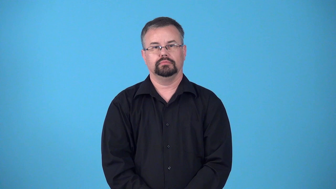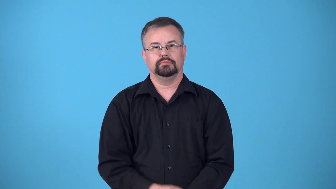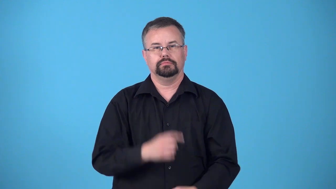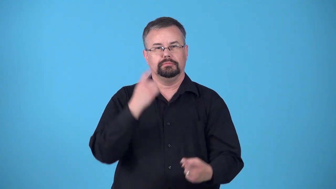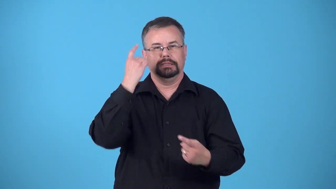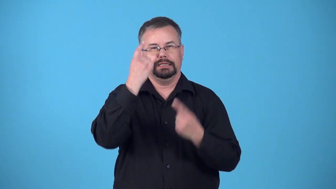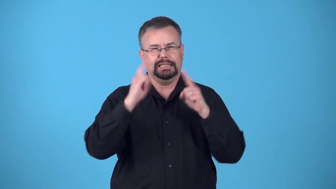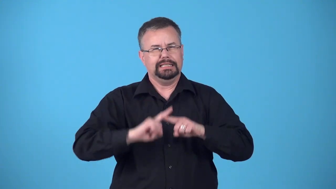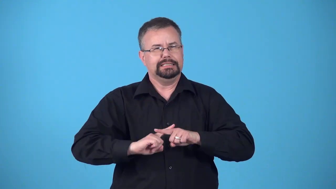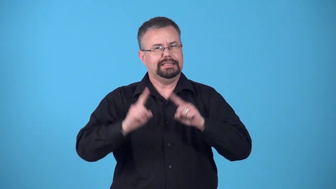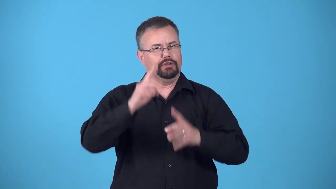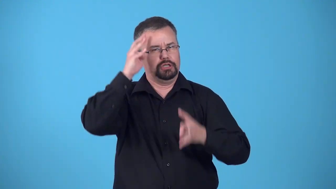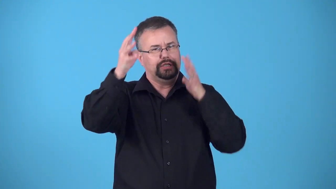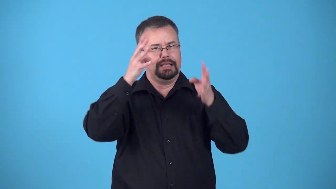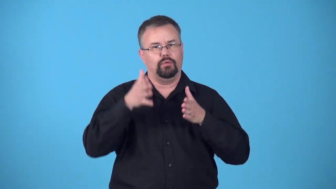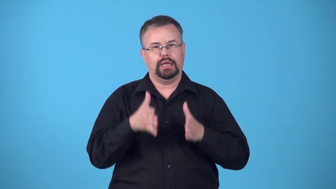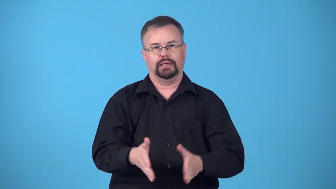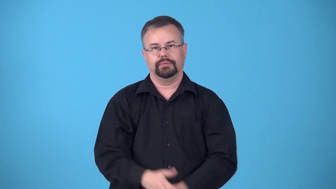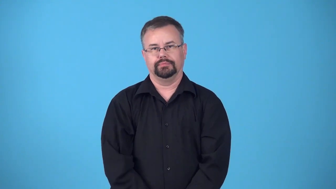think outside the box